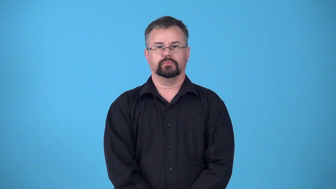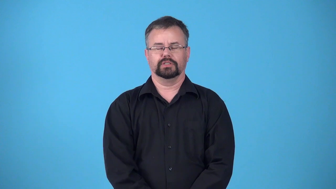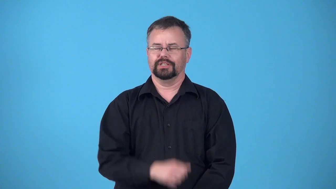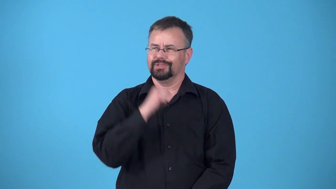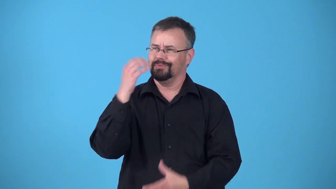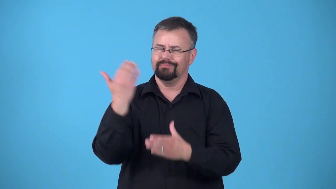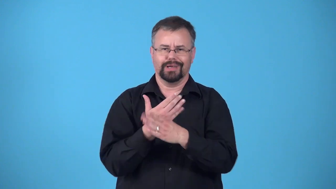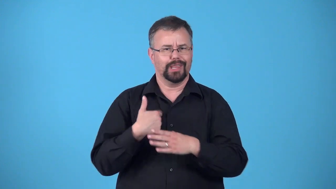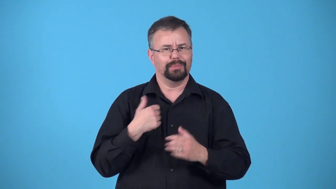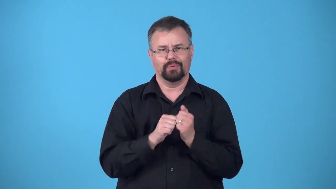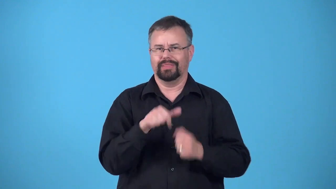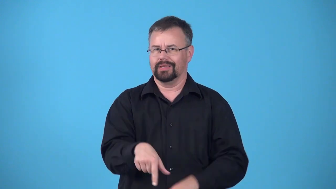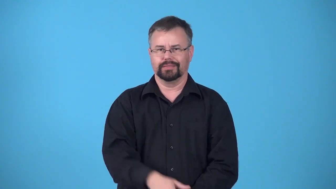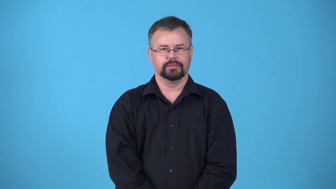spare me